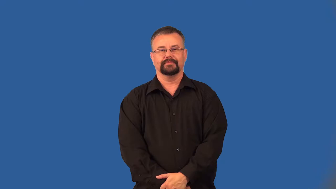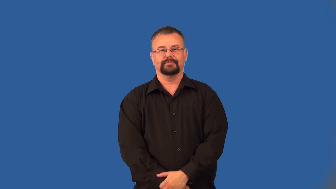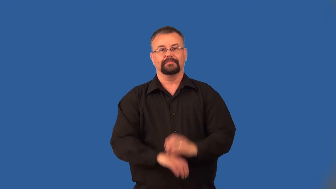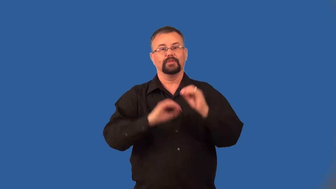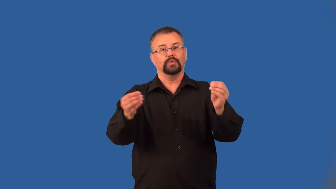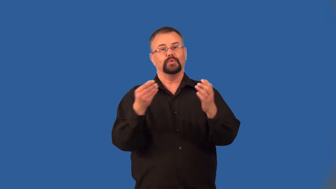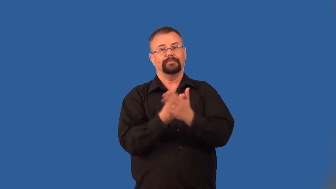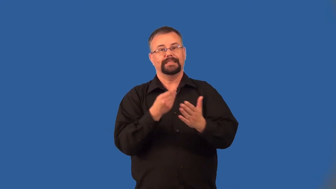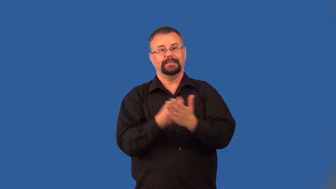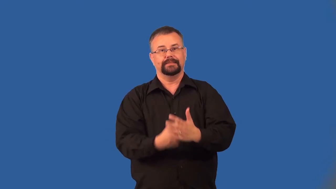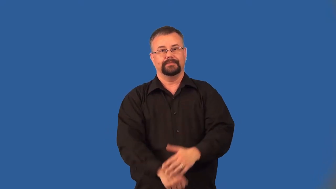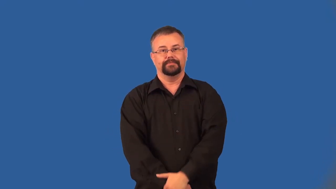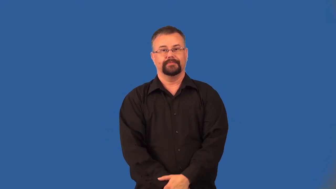cashless